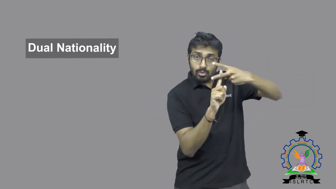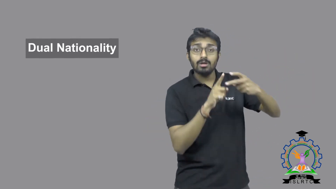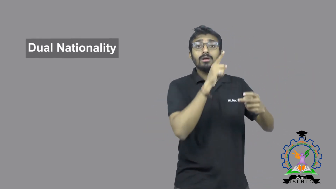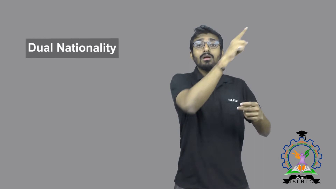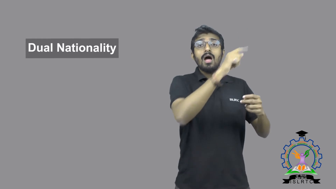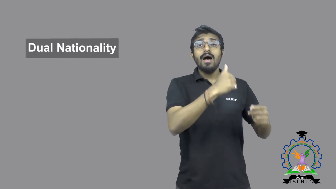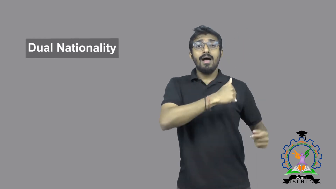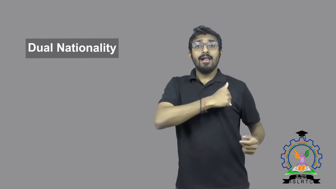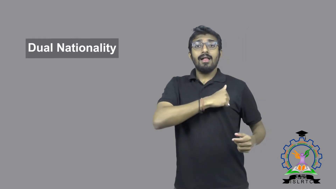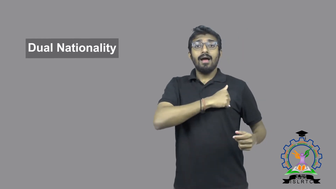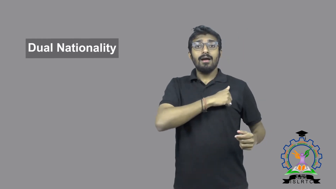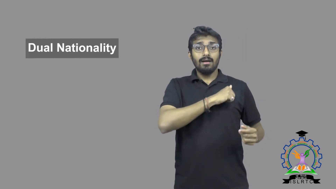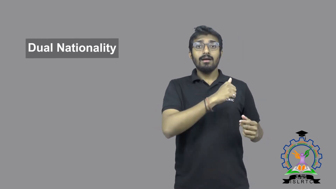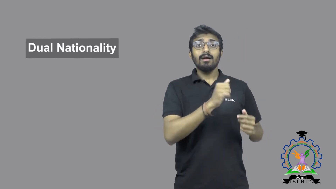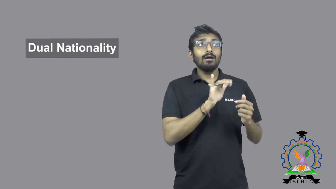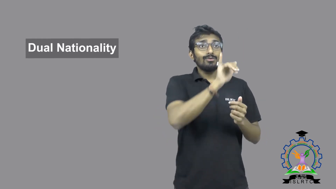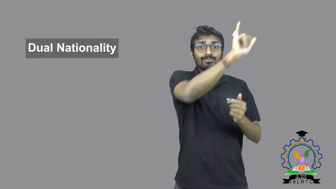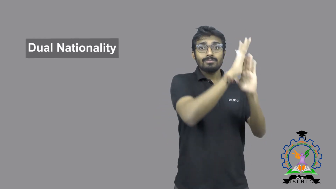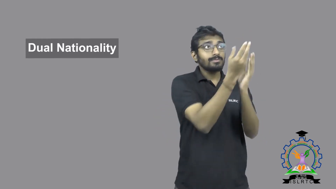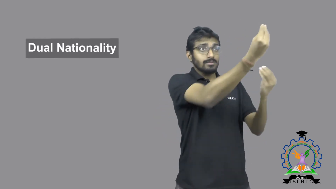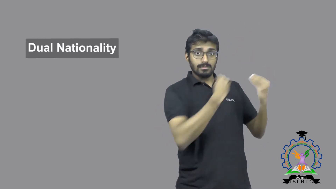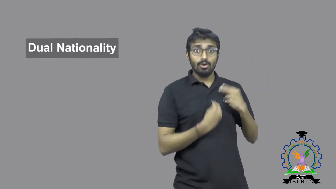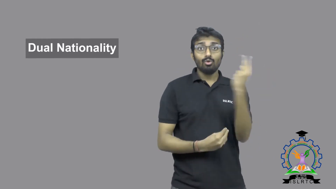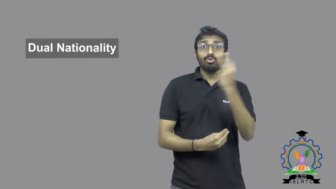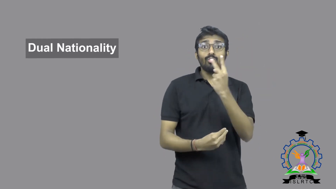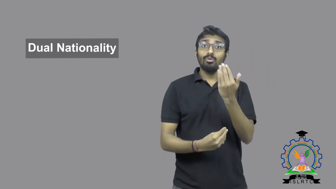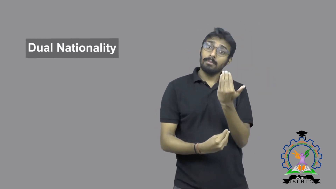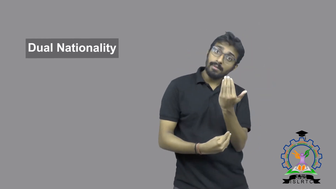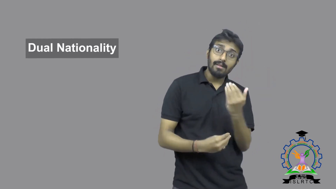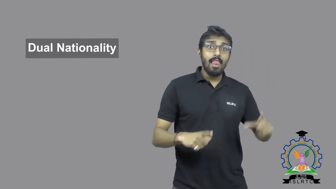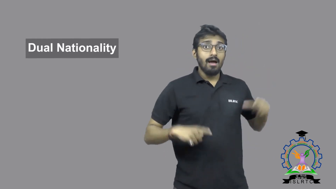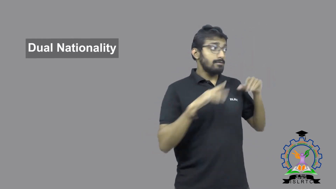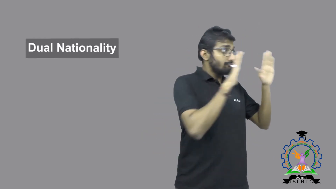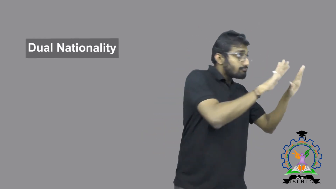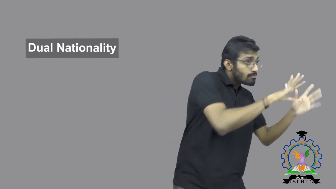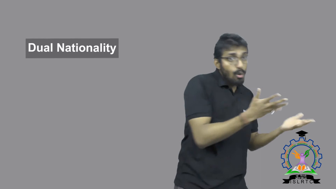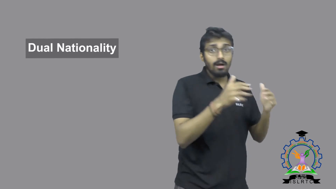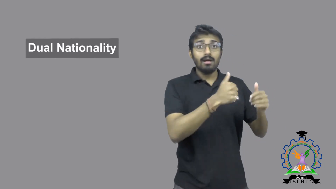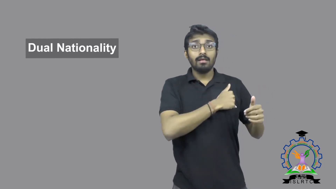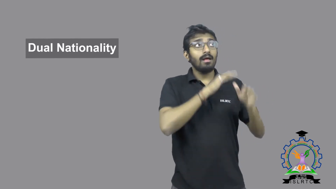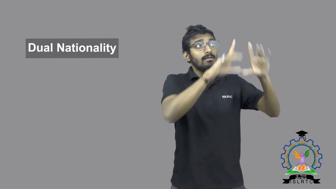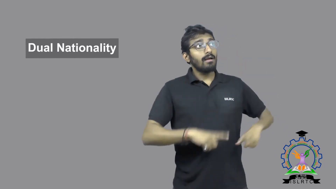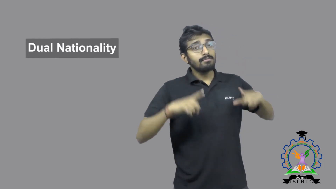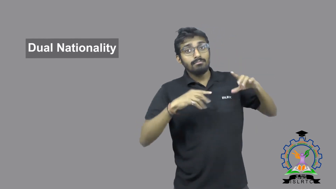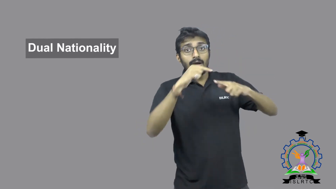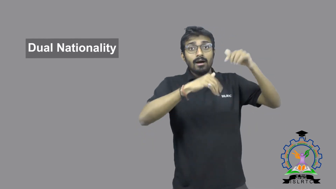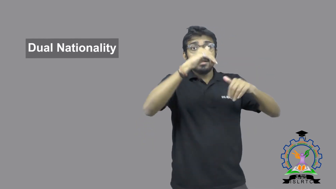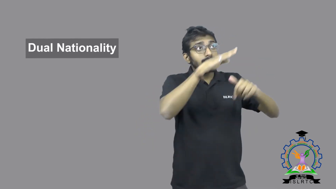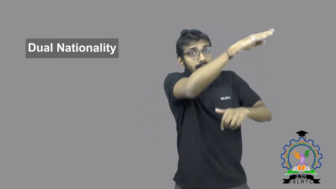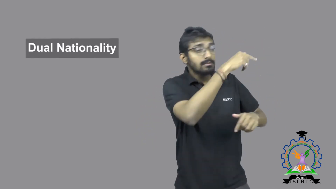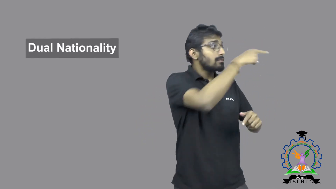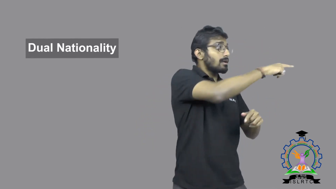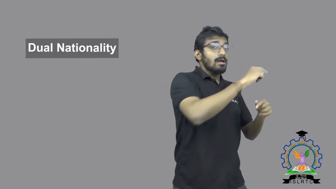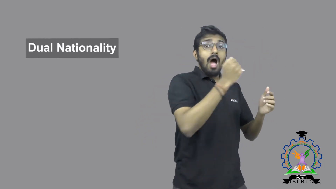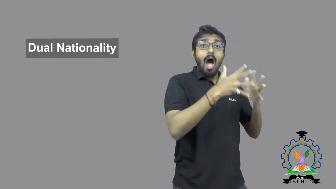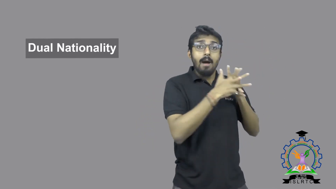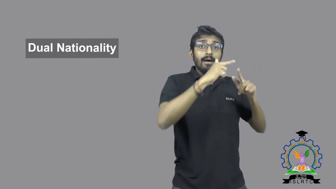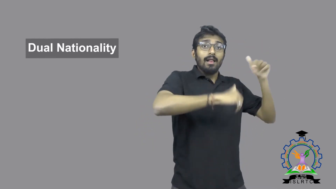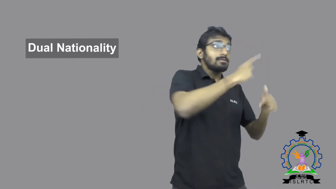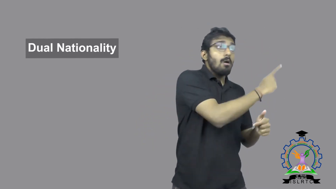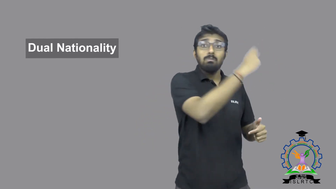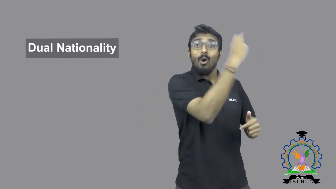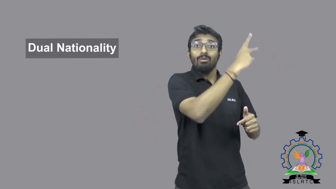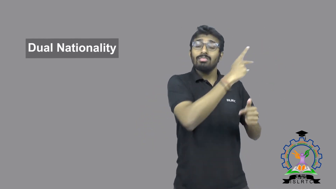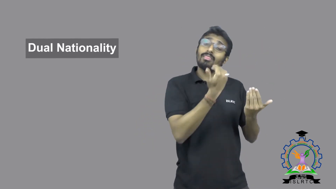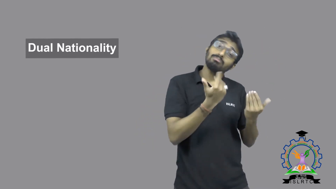Dual Nationality